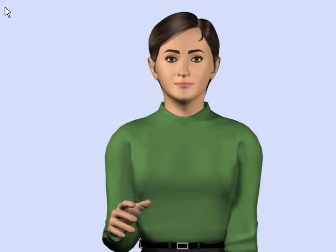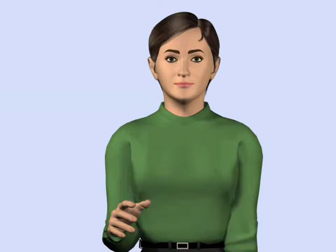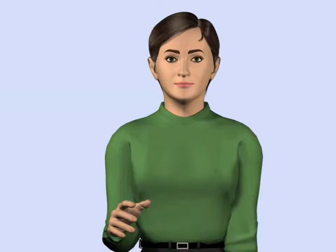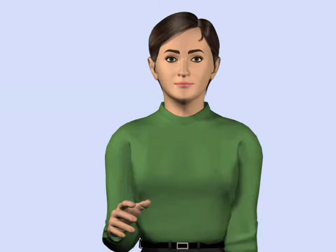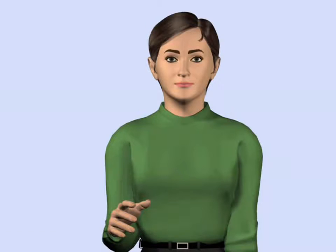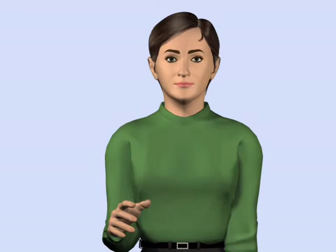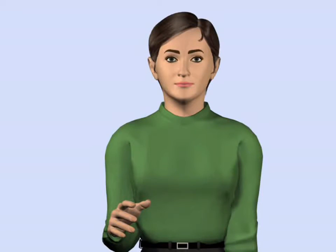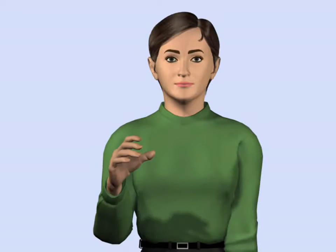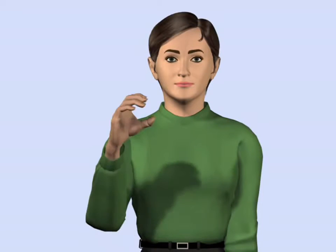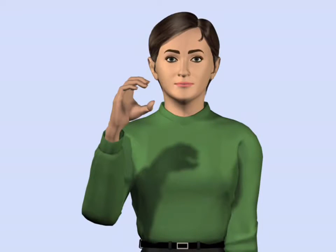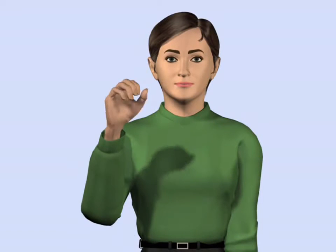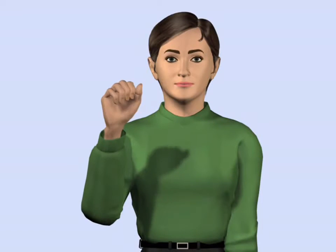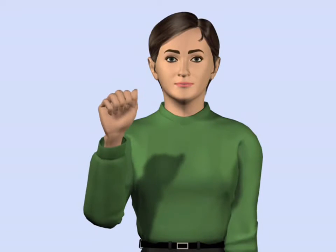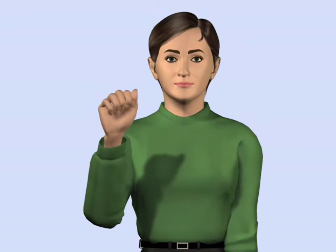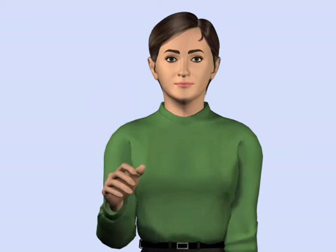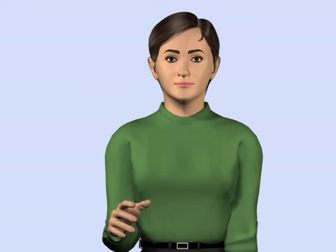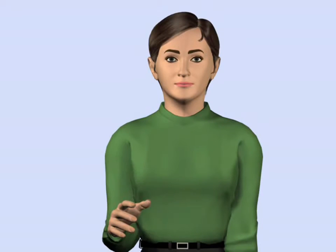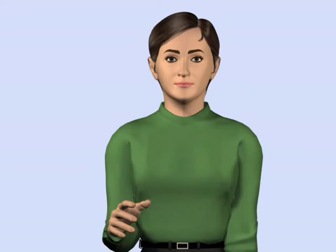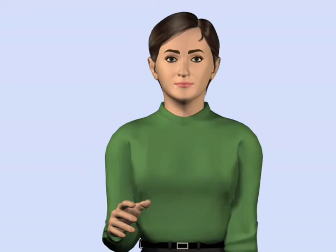calcium